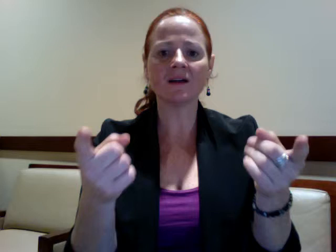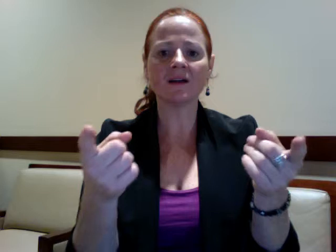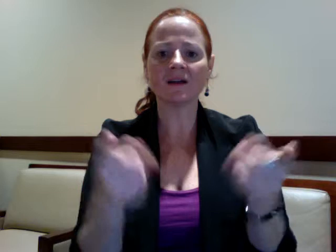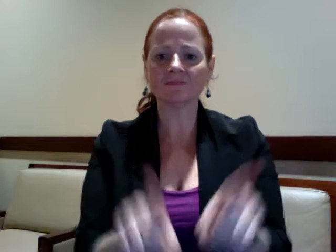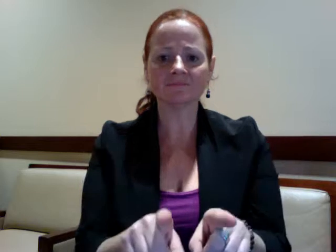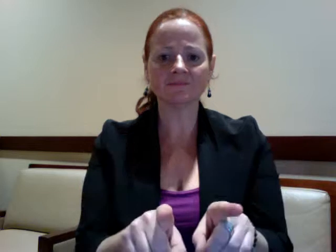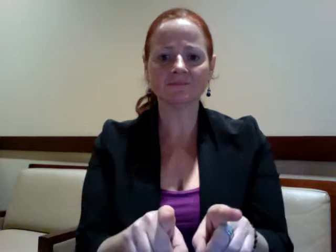EVENT